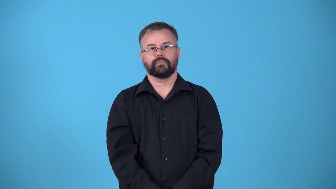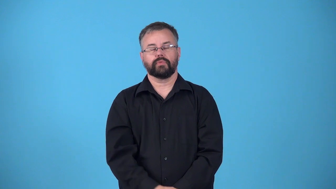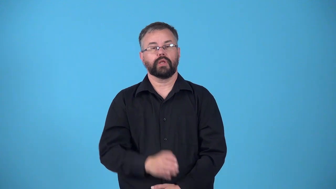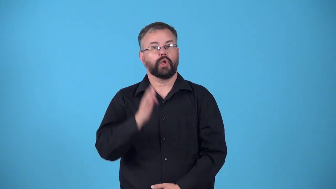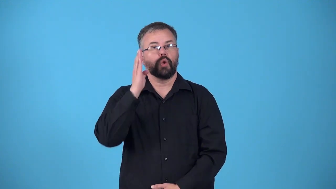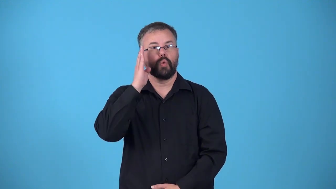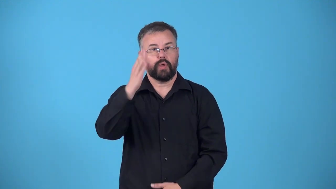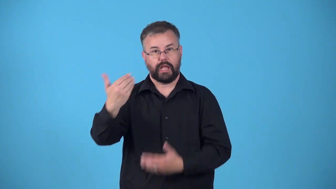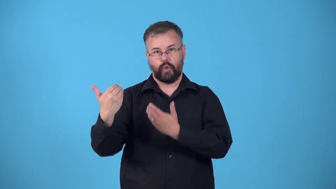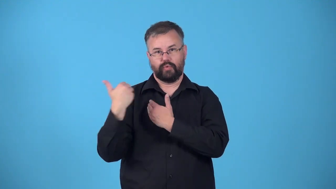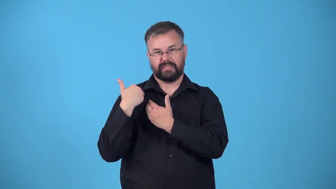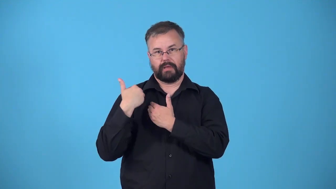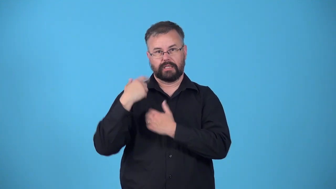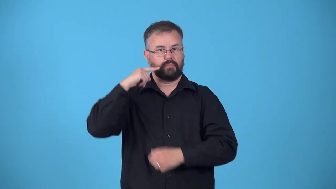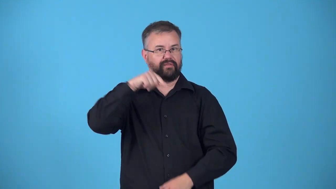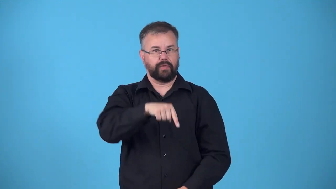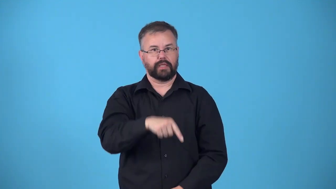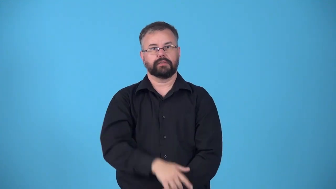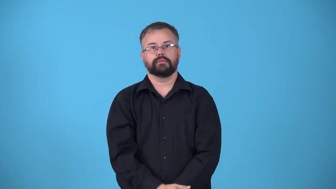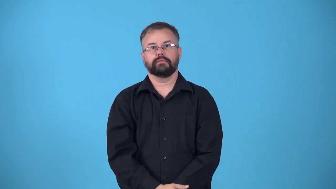good for